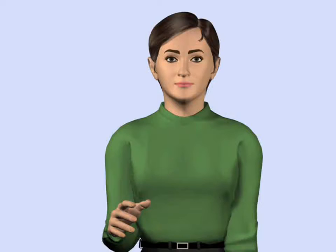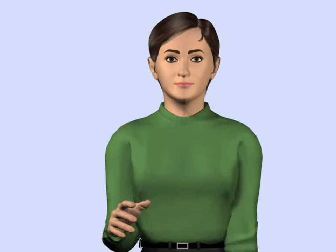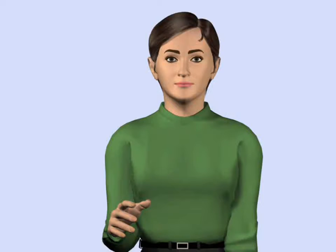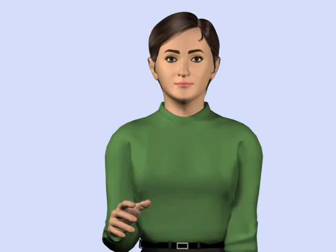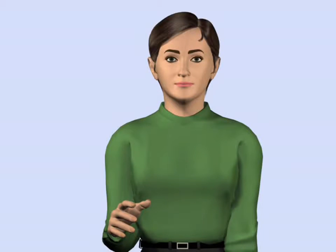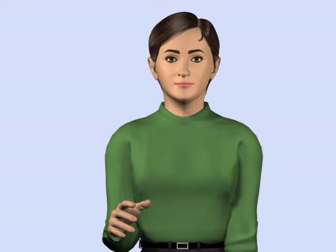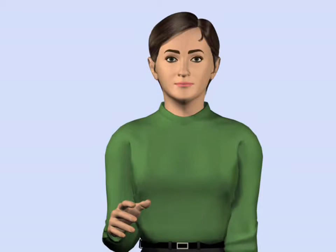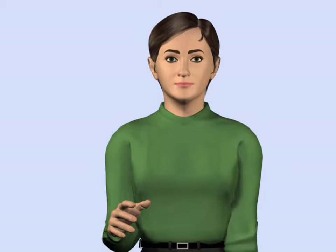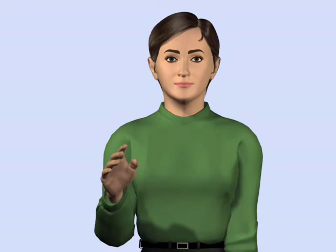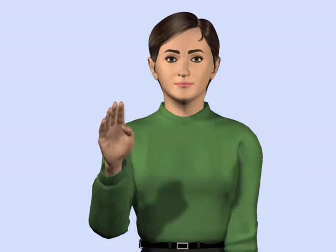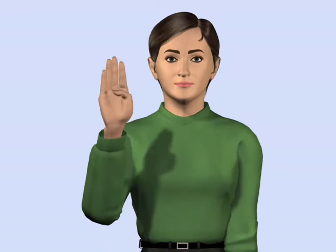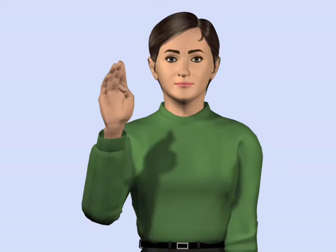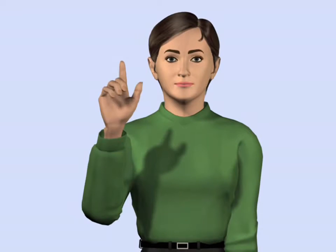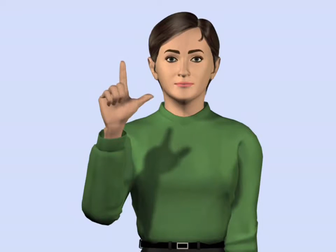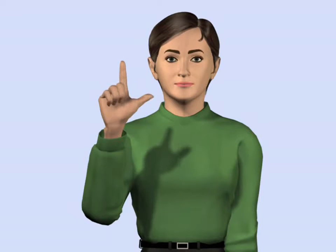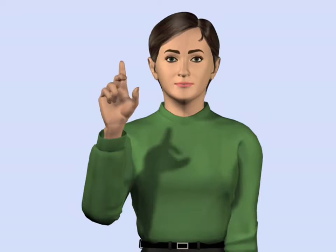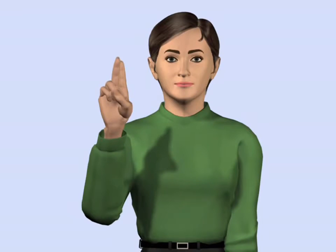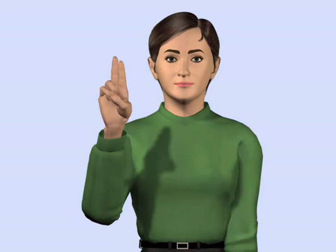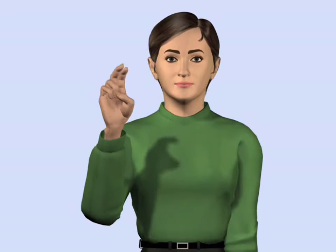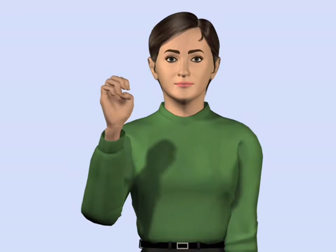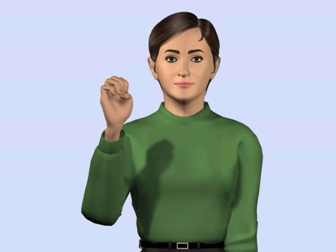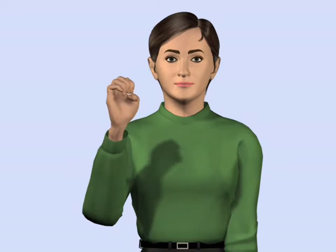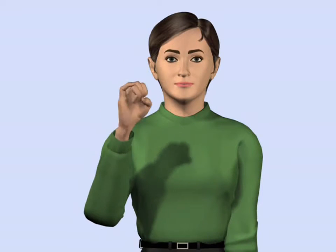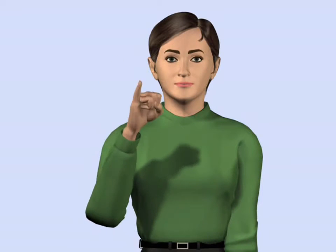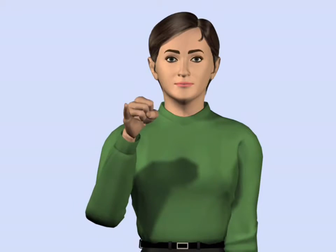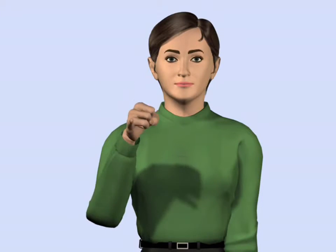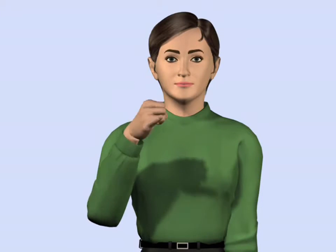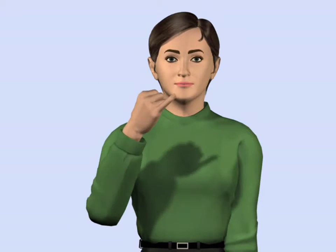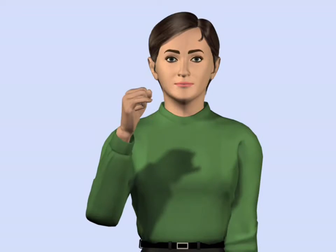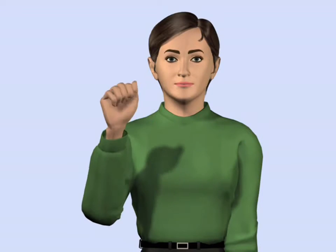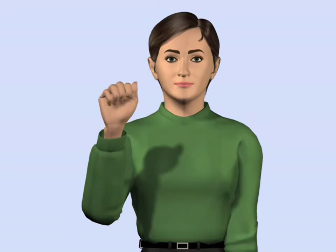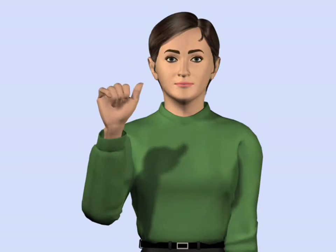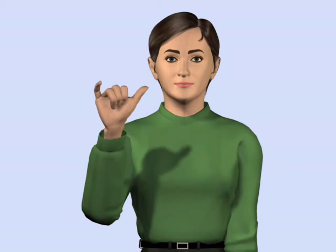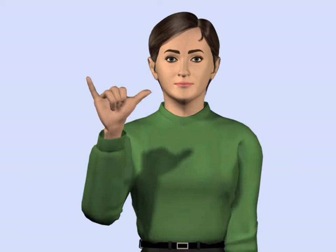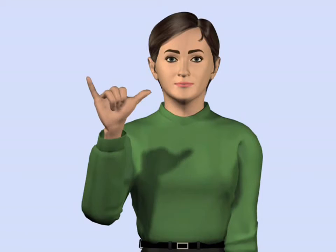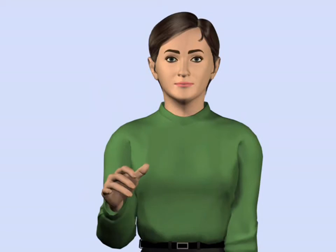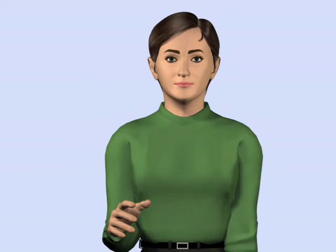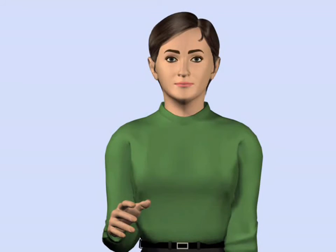bluejay